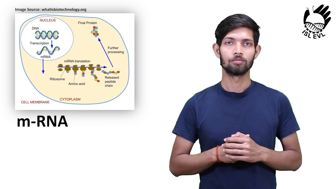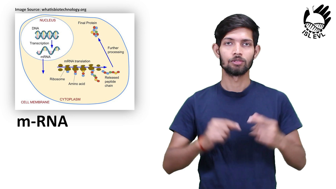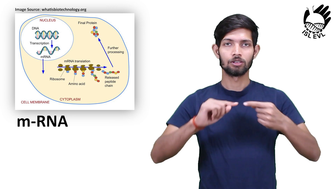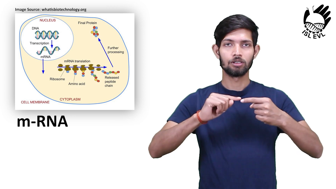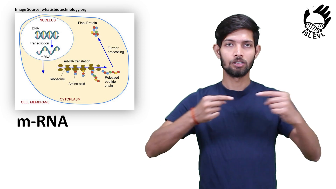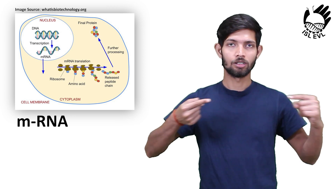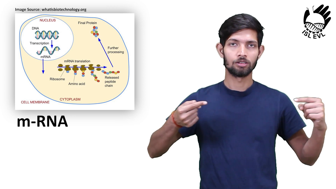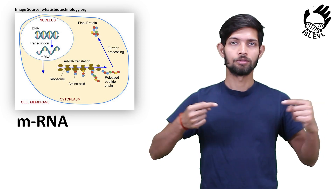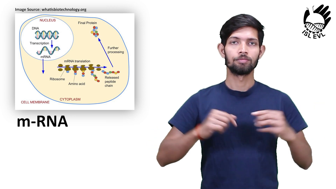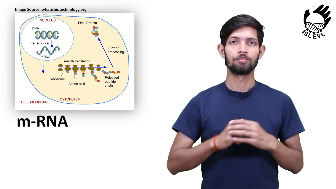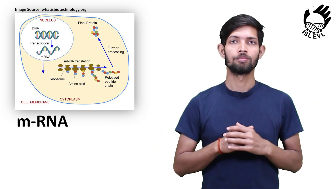m RNA